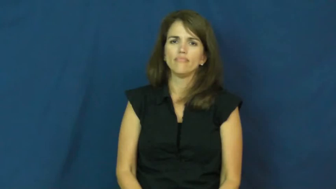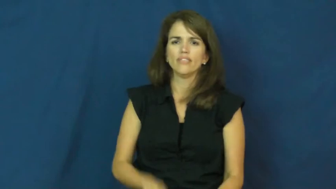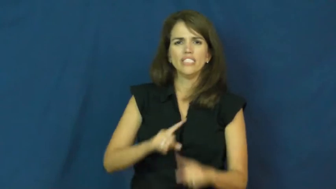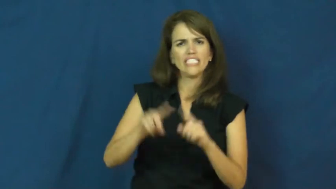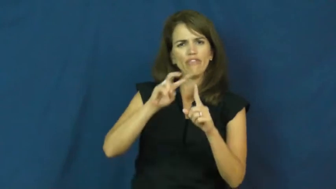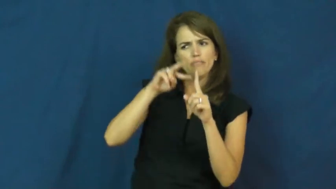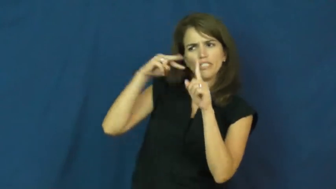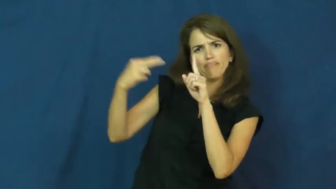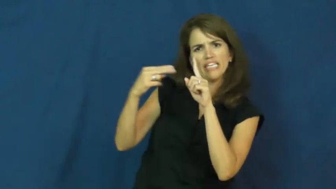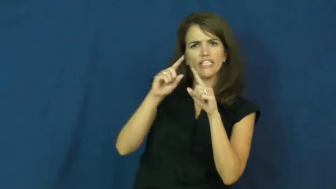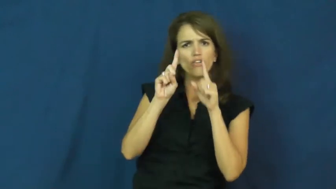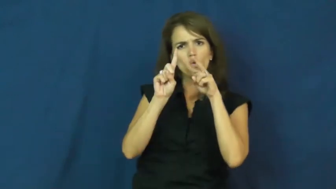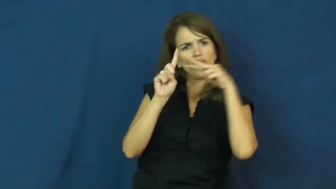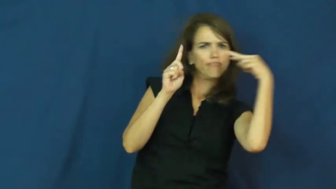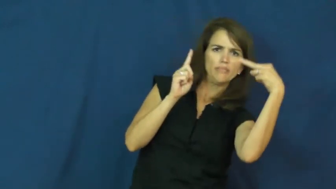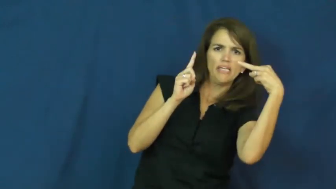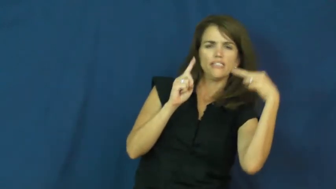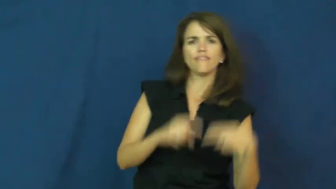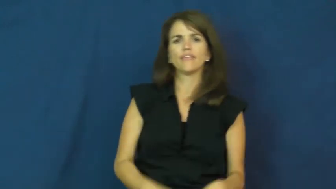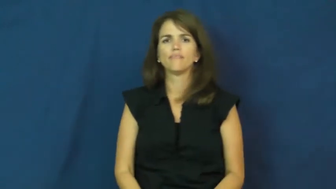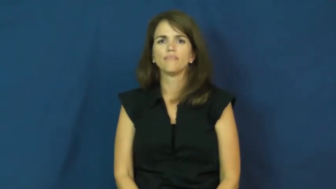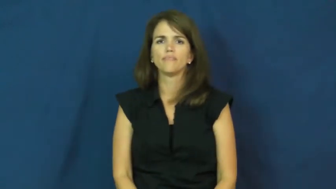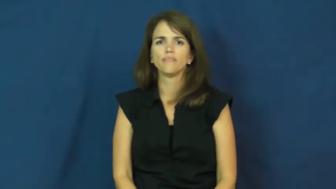from a different angle